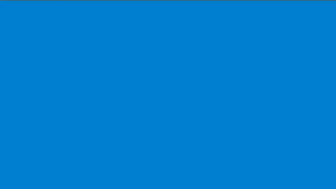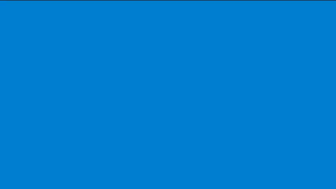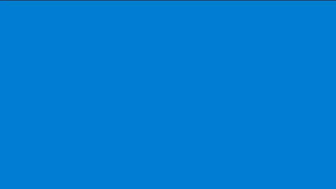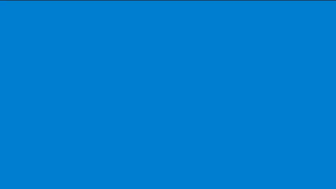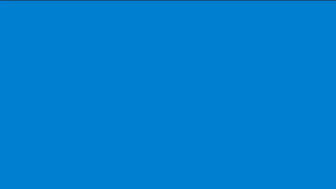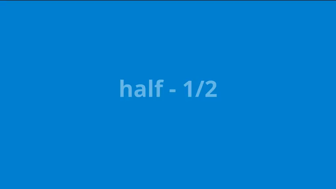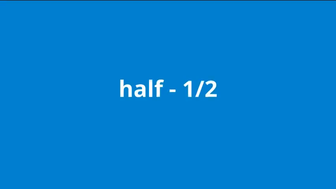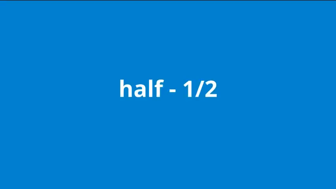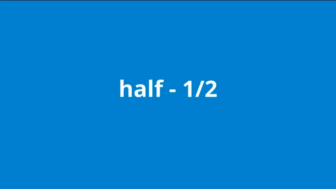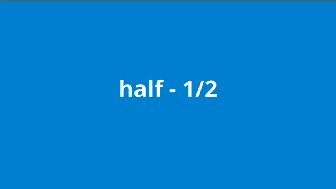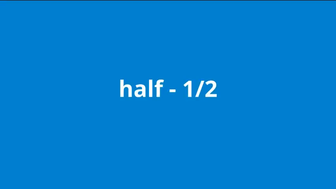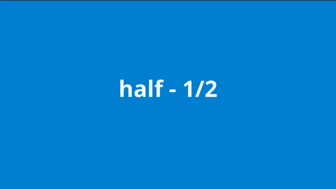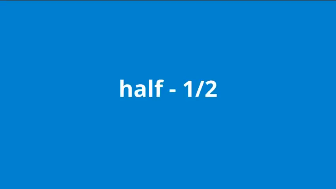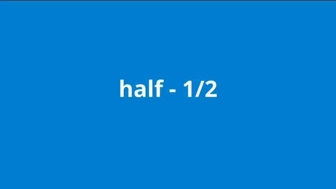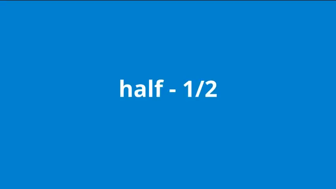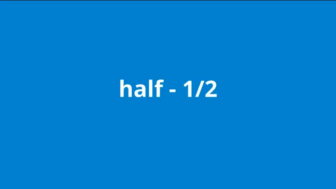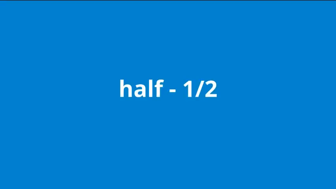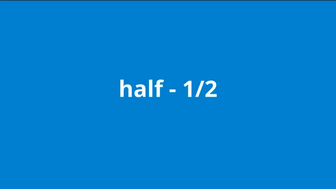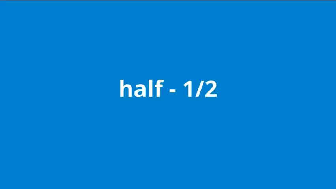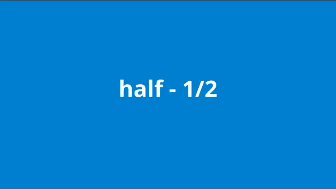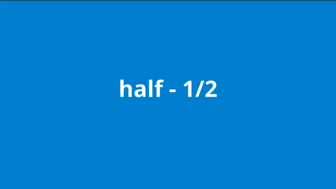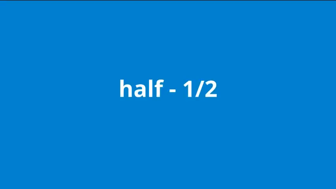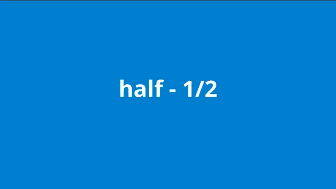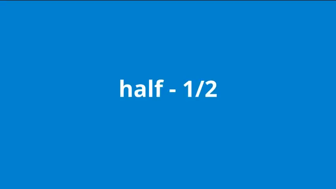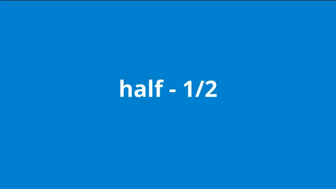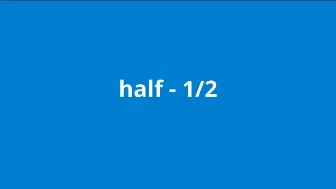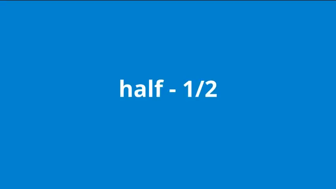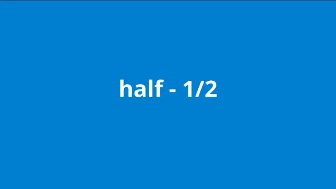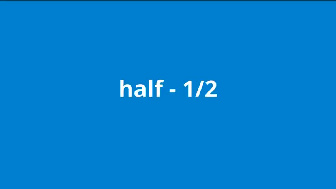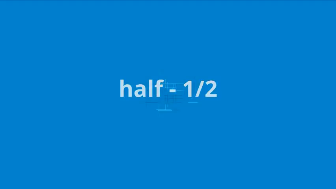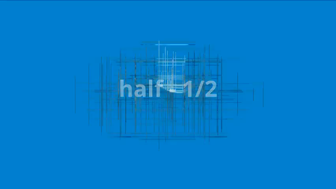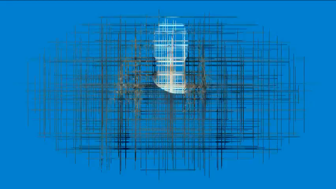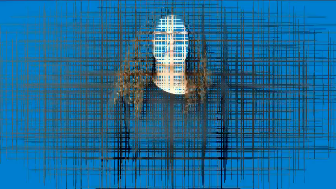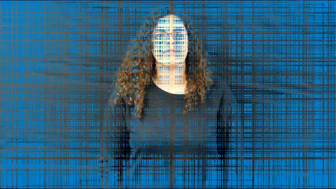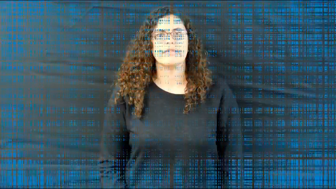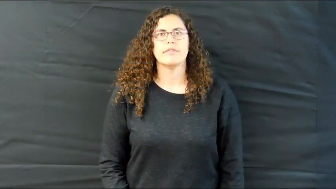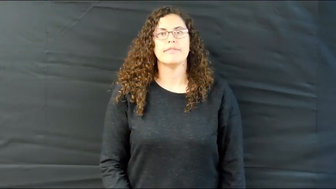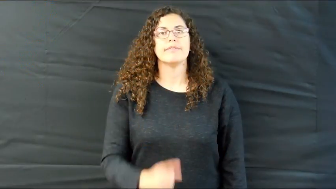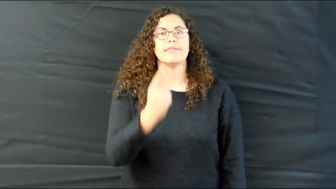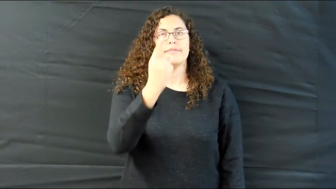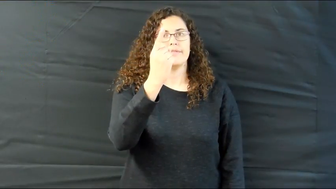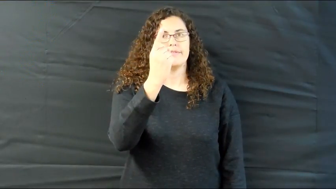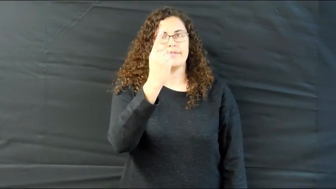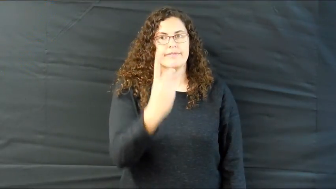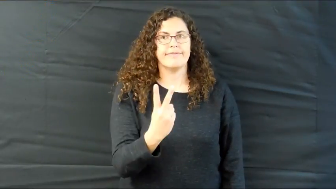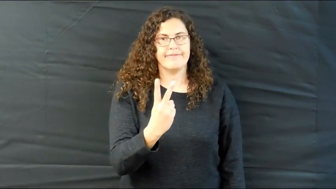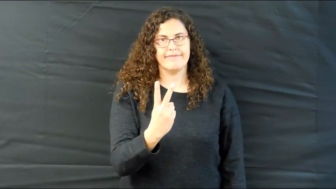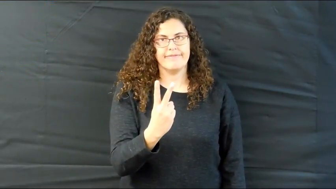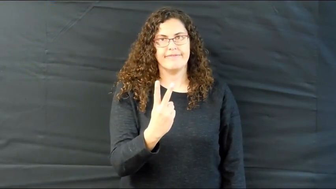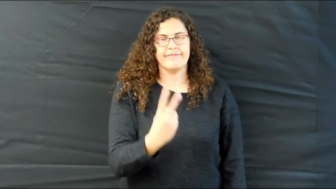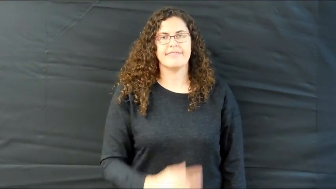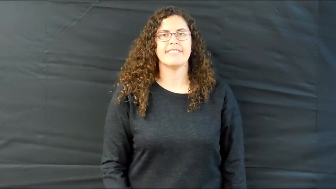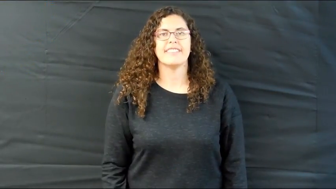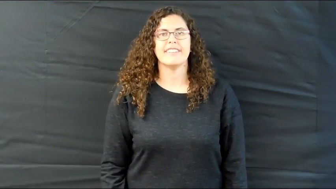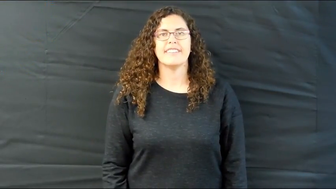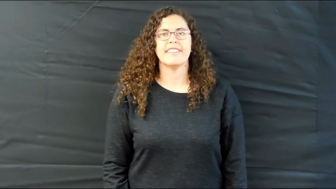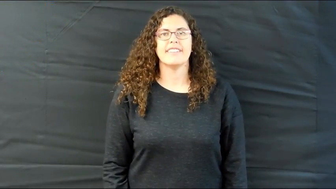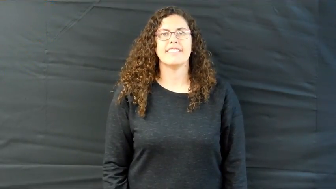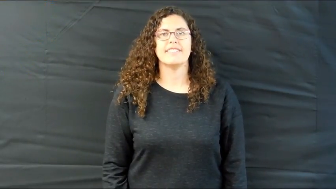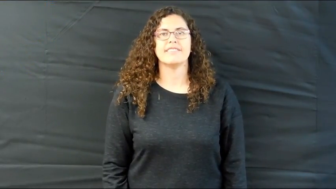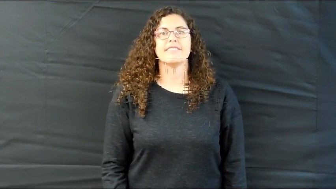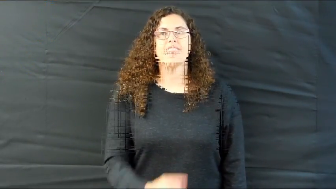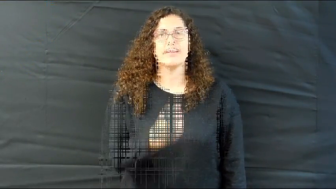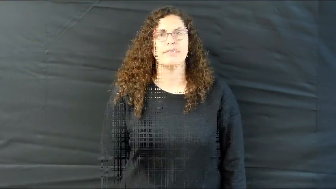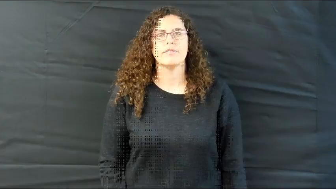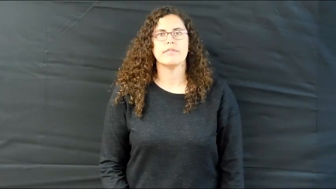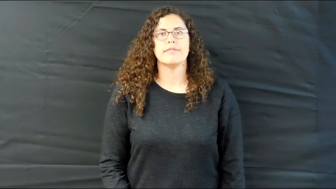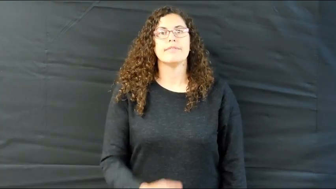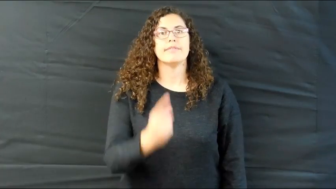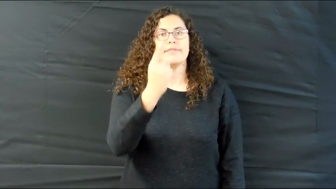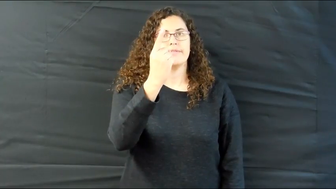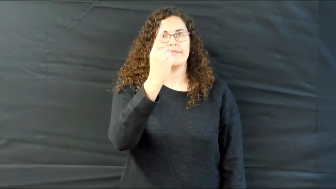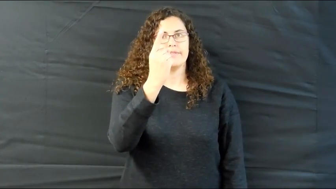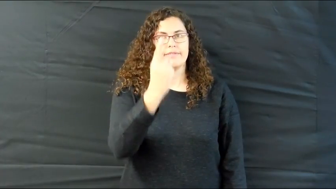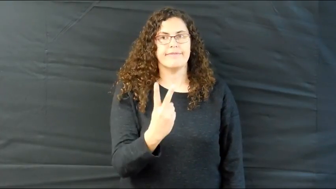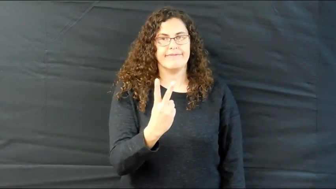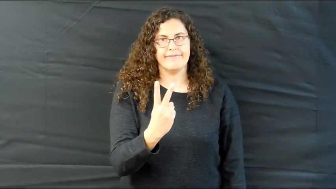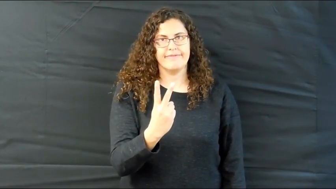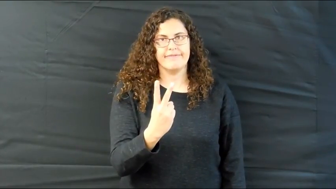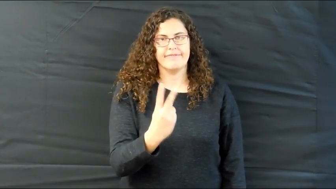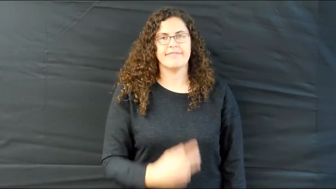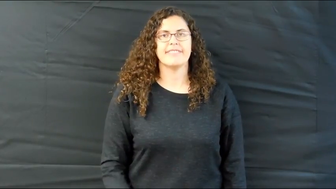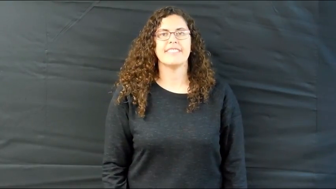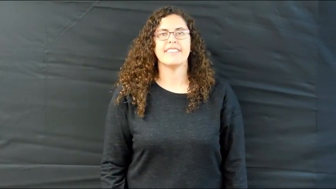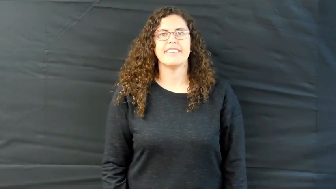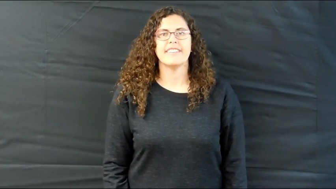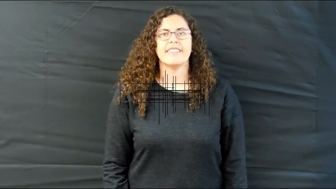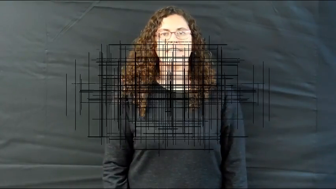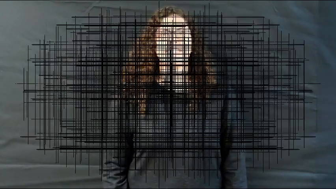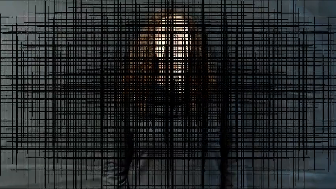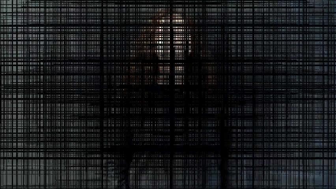half